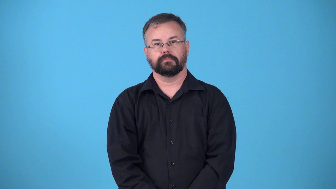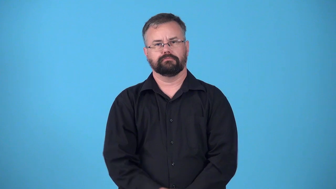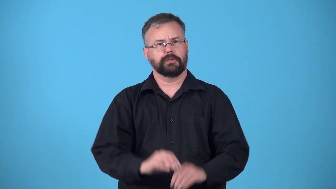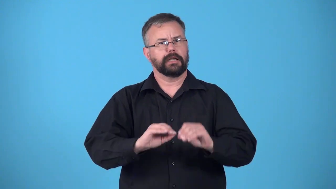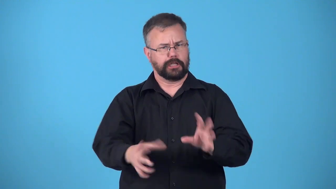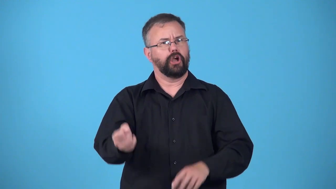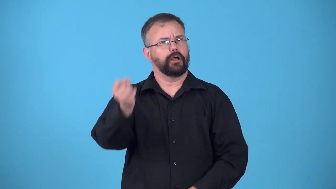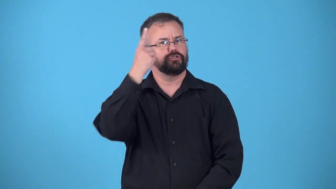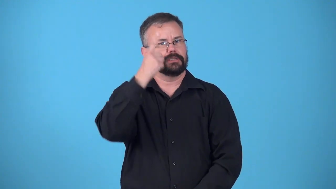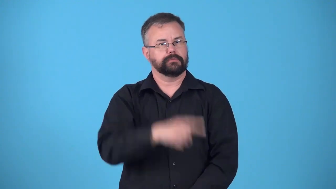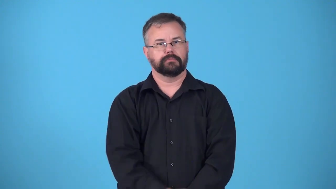come across